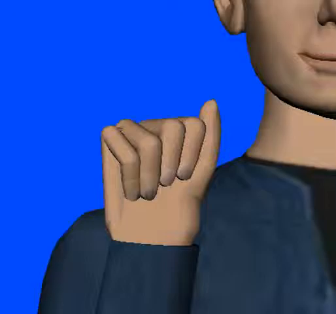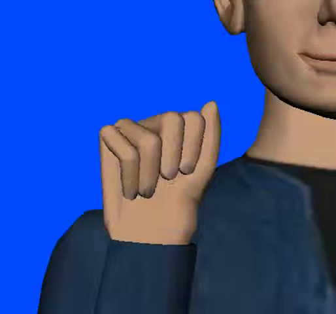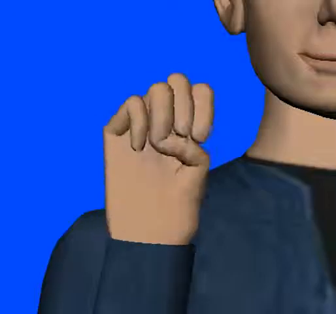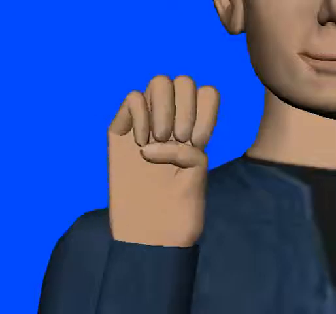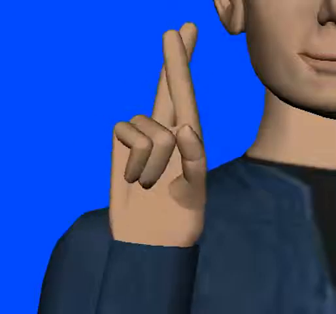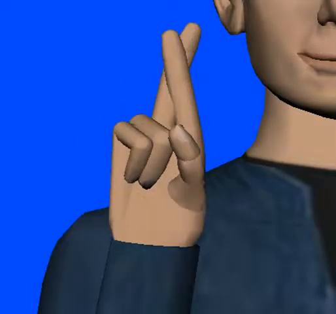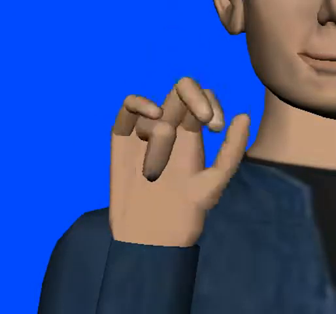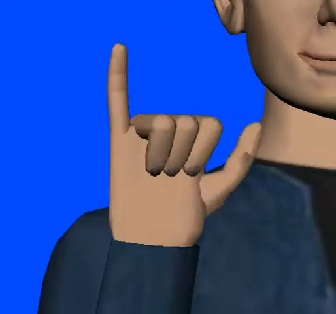aerie,eyrie,aery